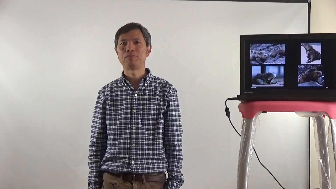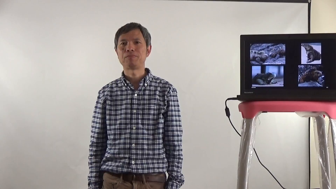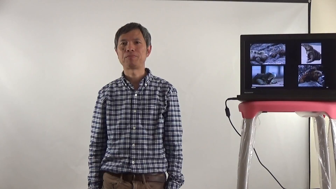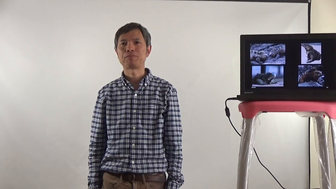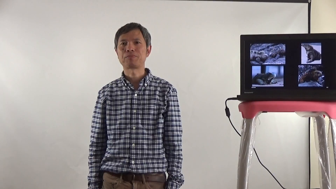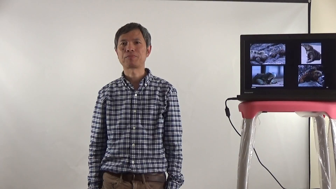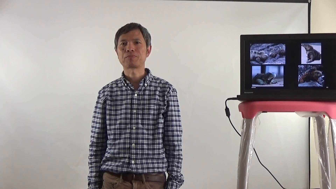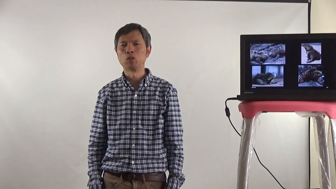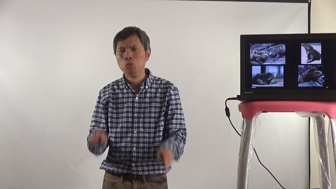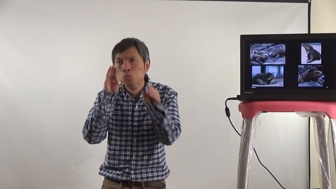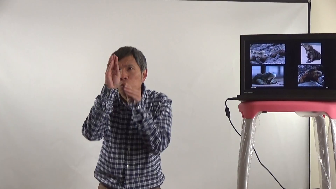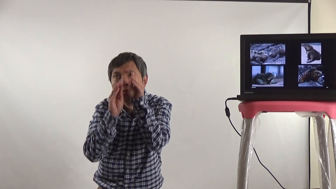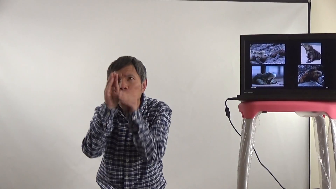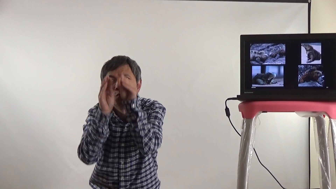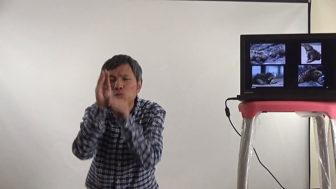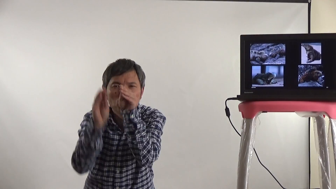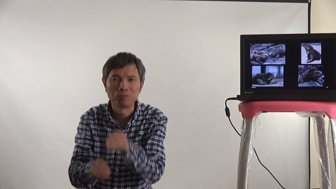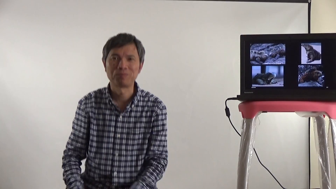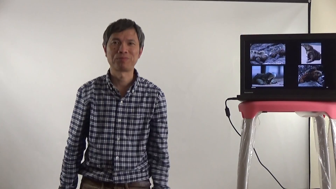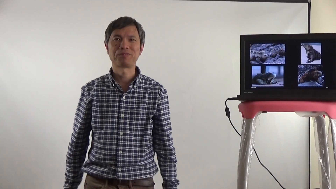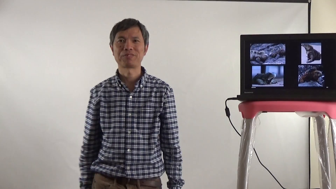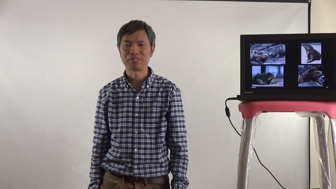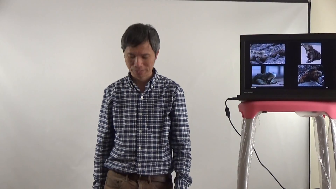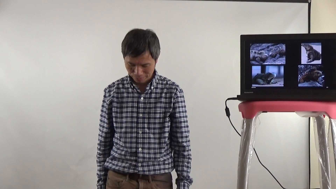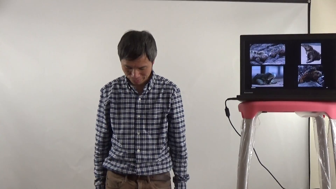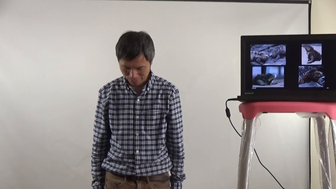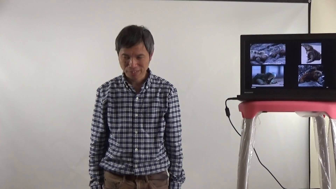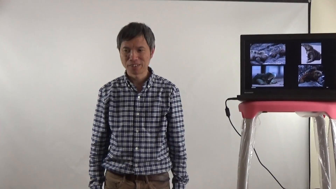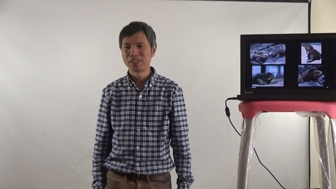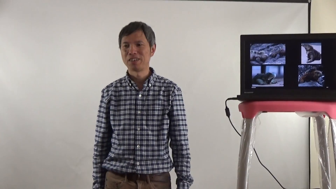iguana